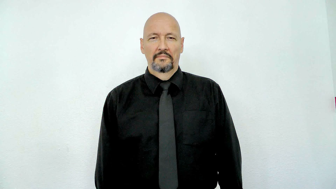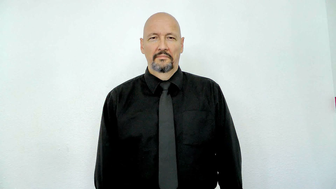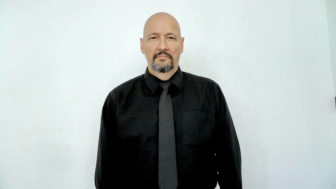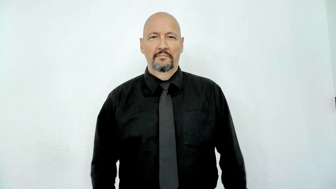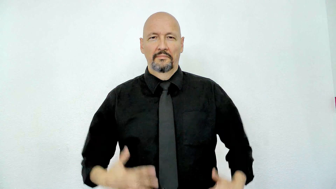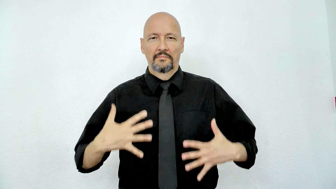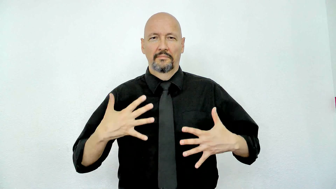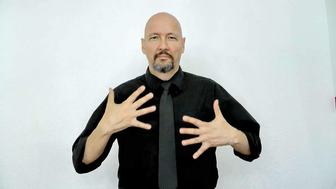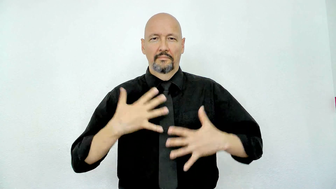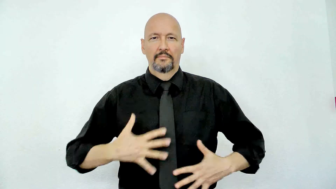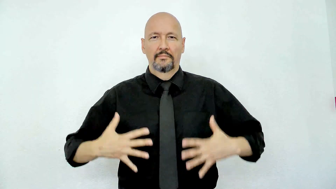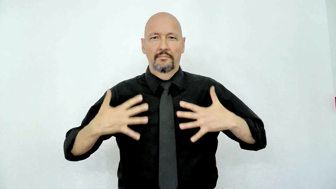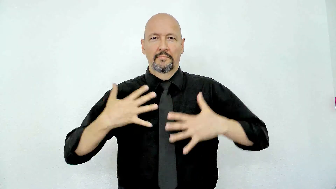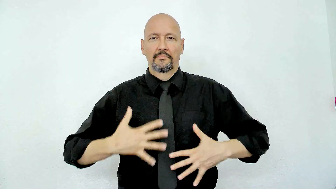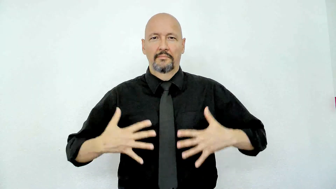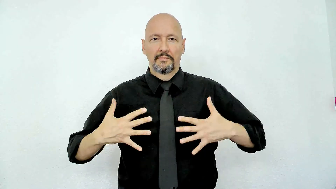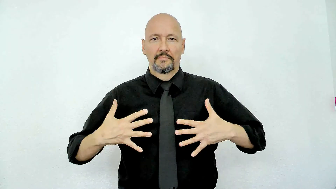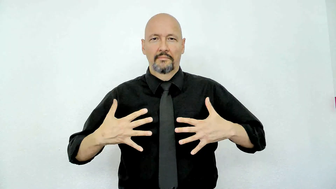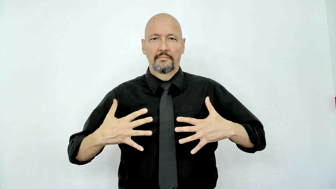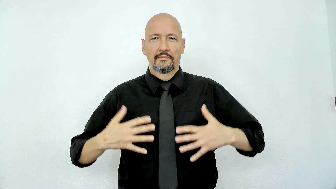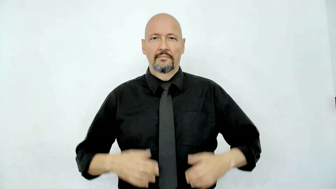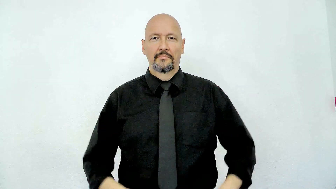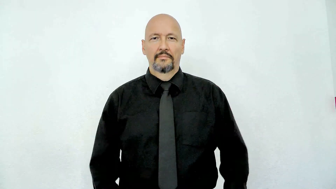metabolism